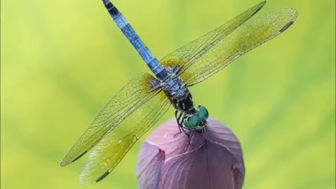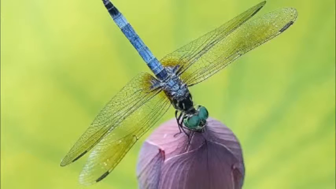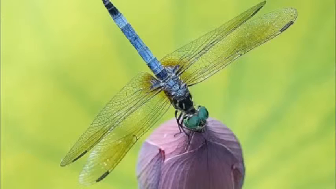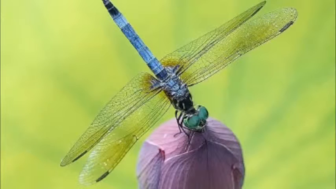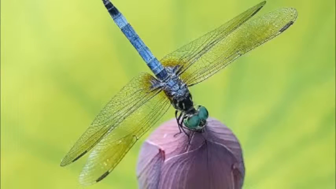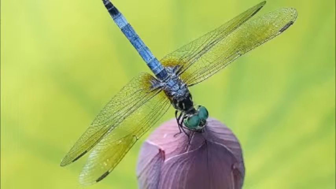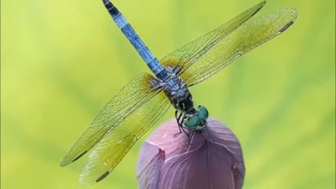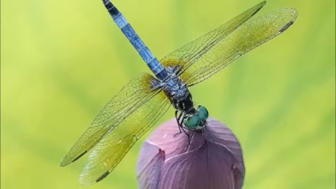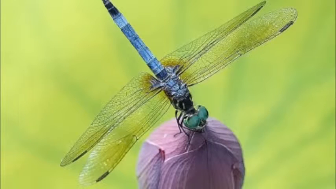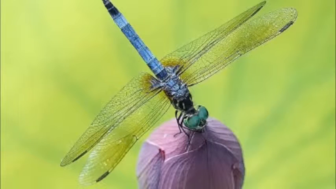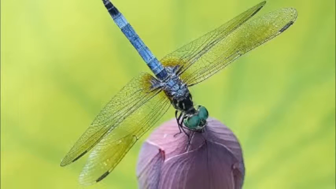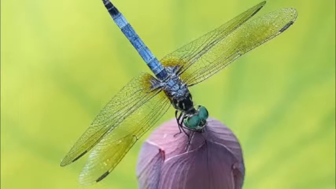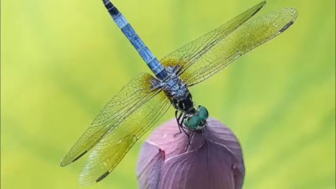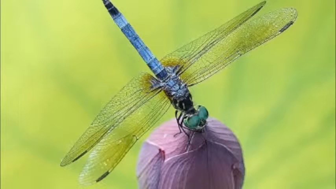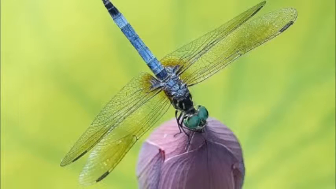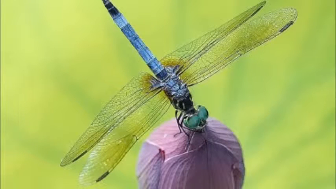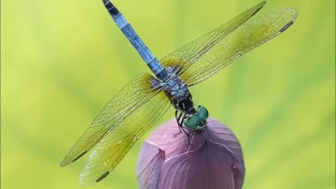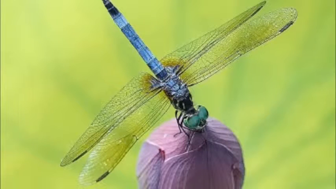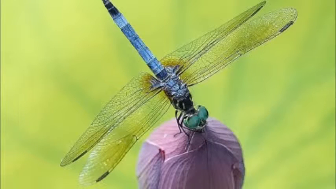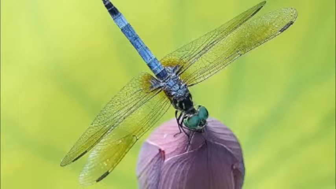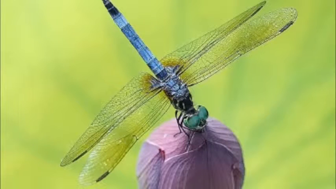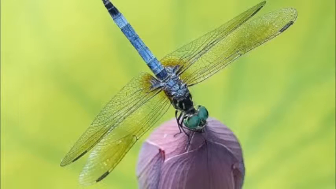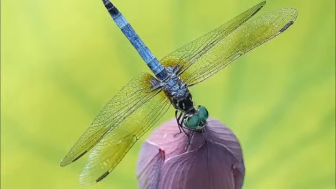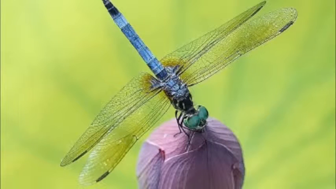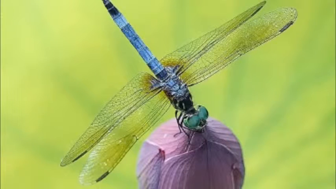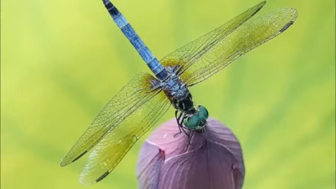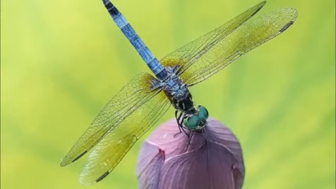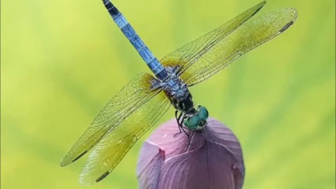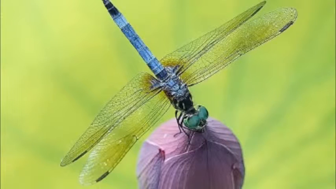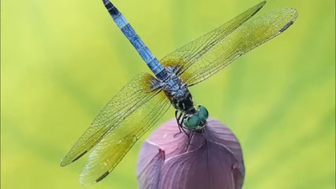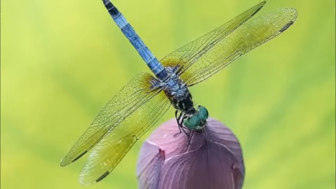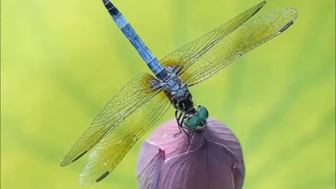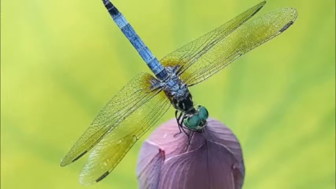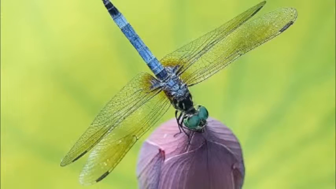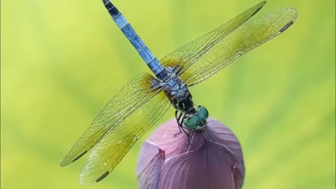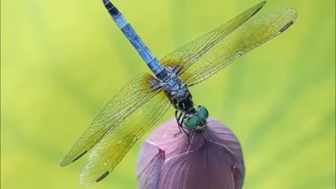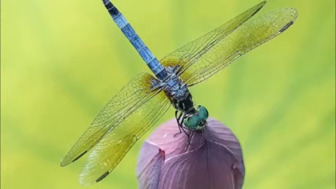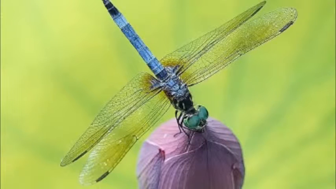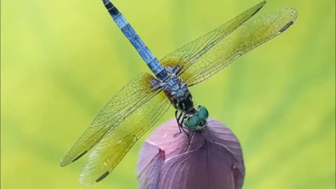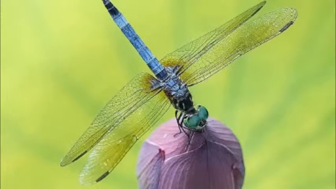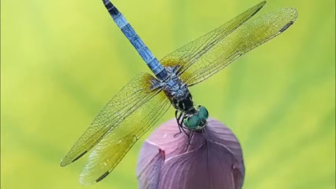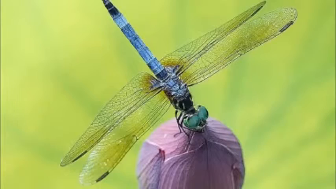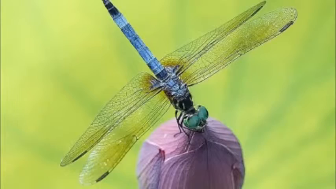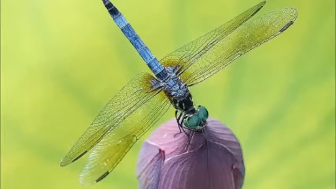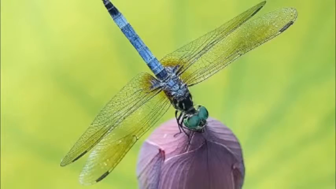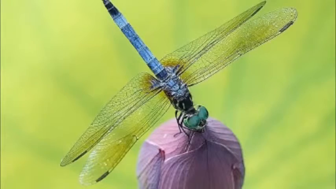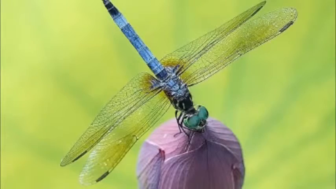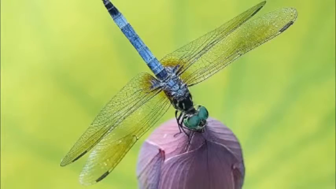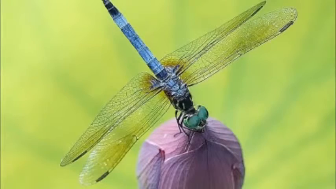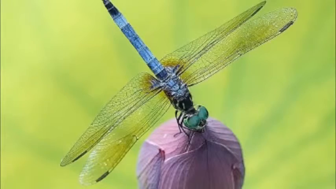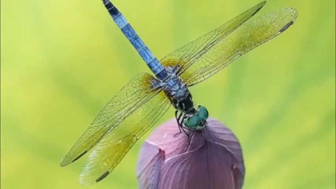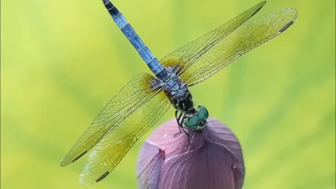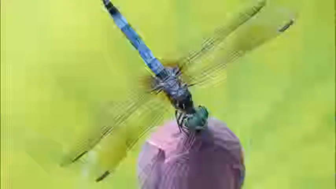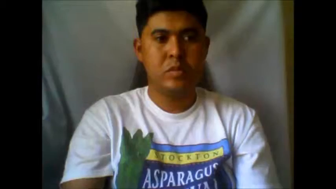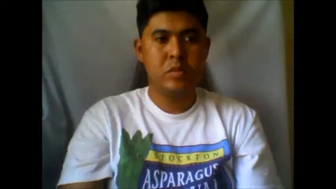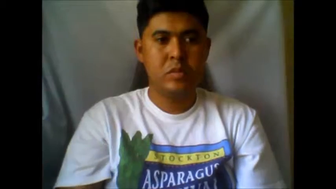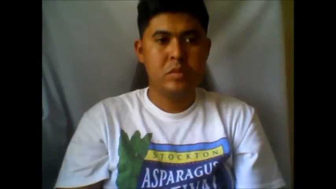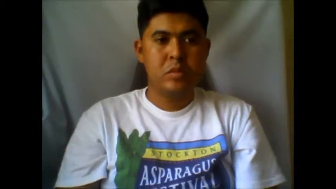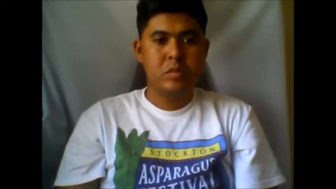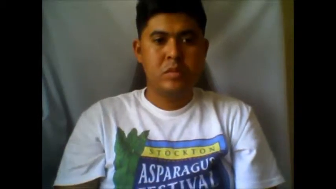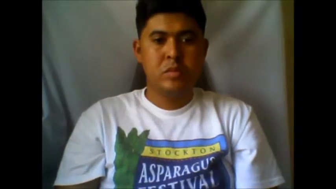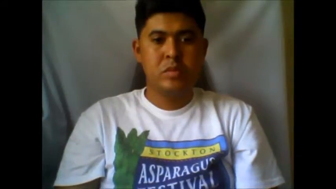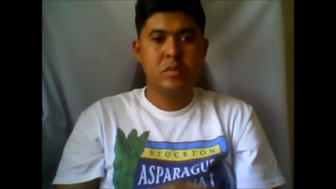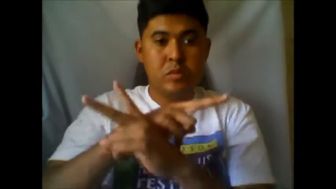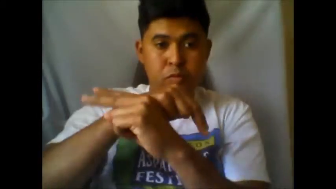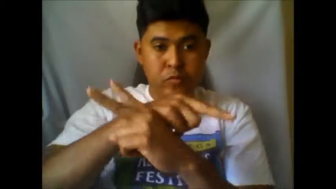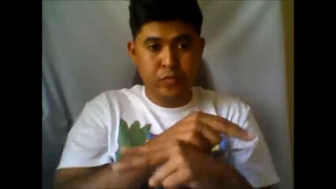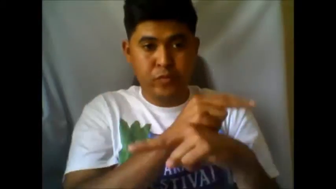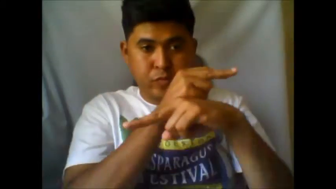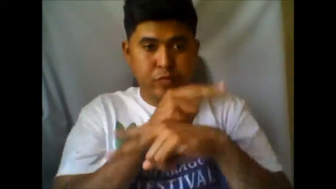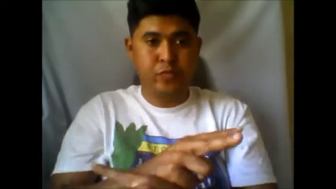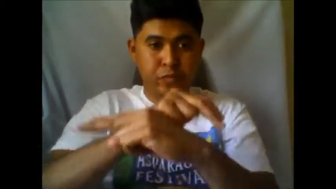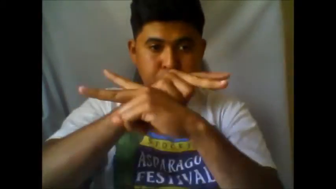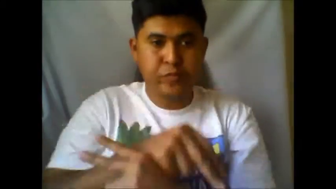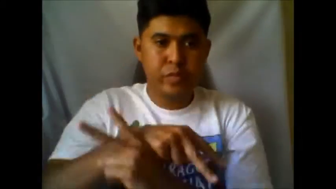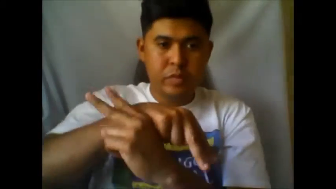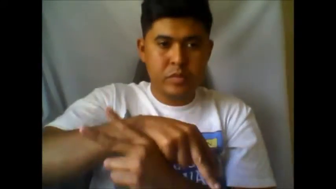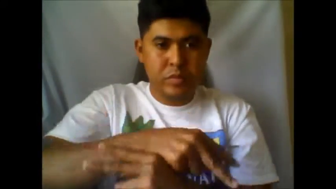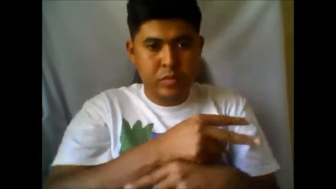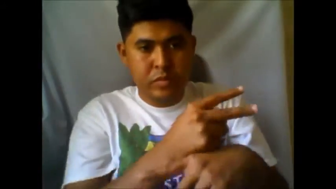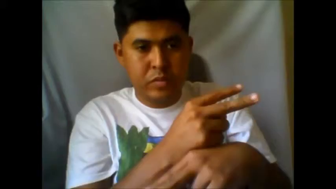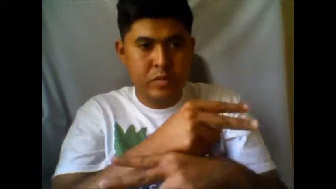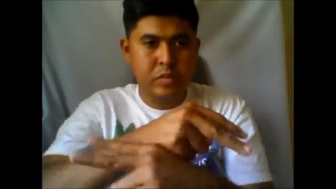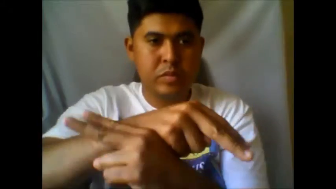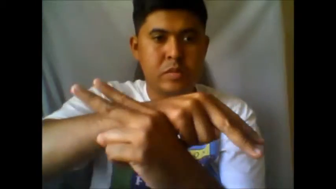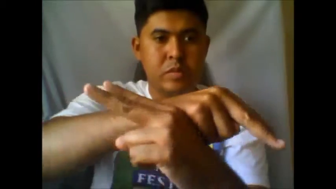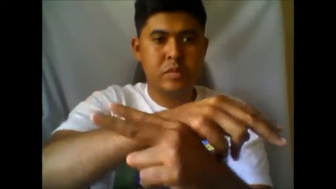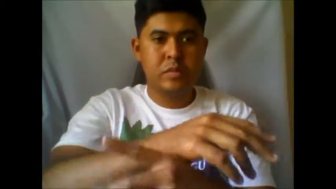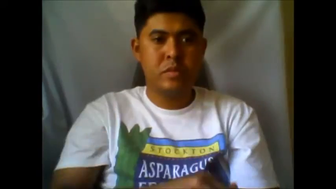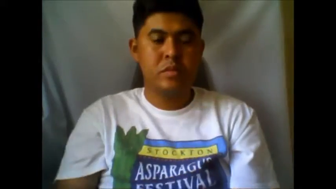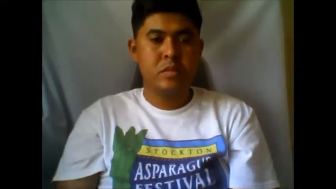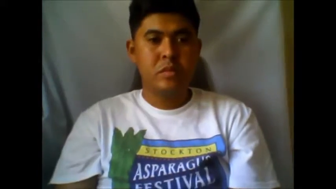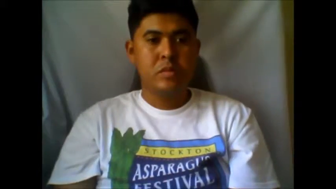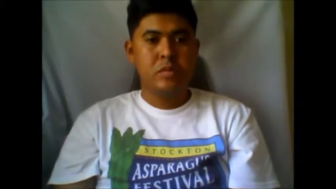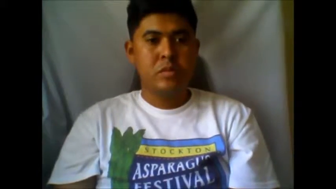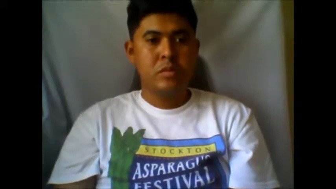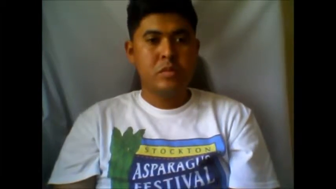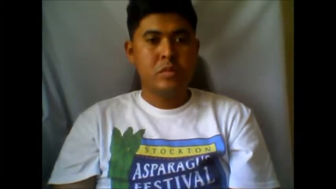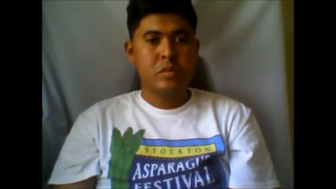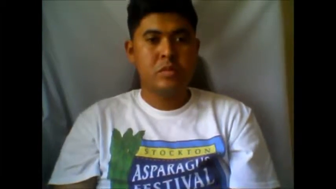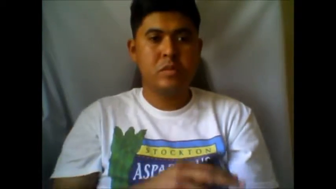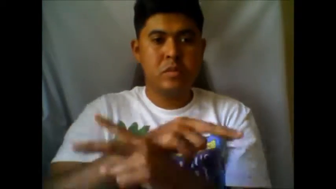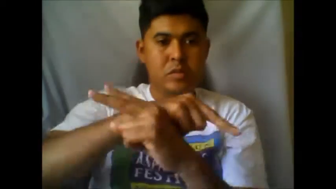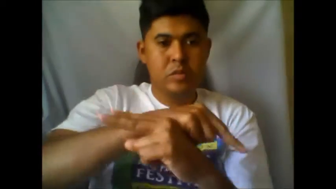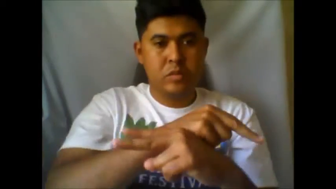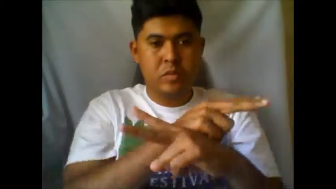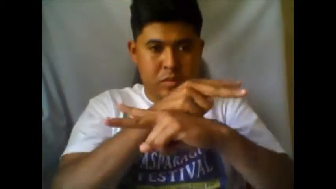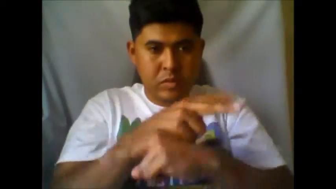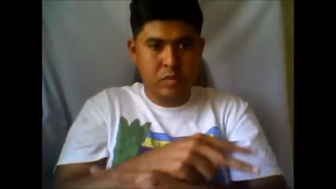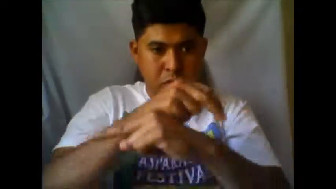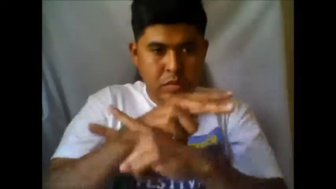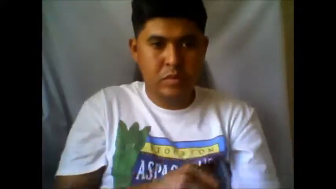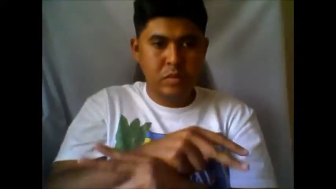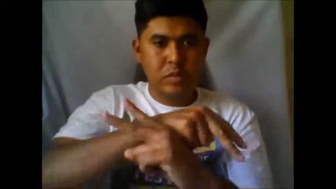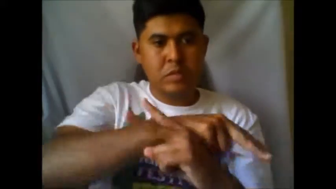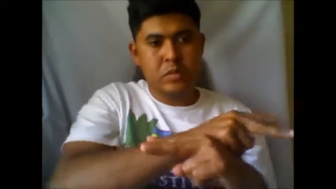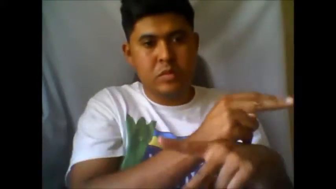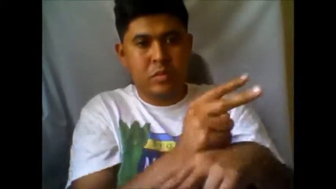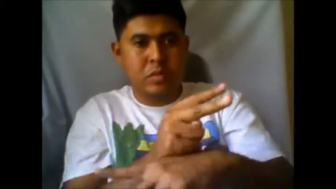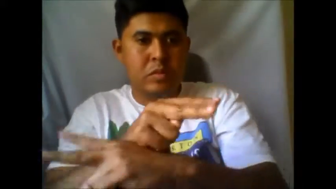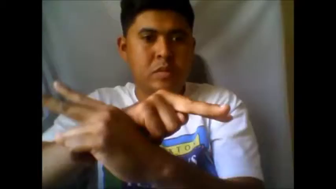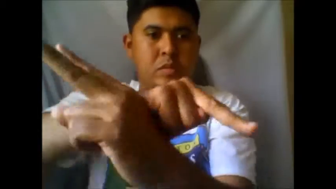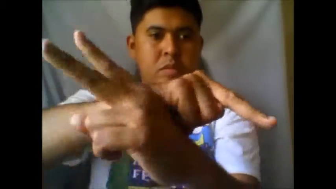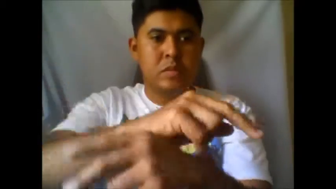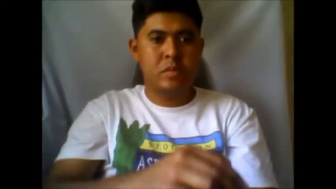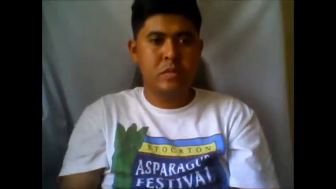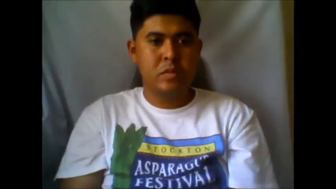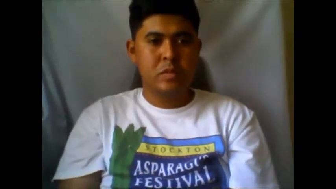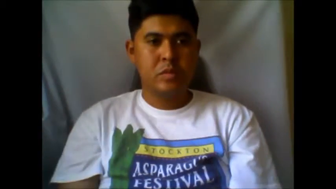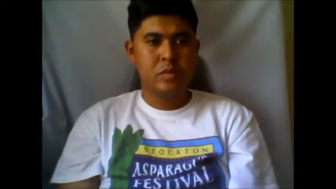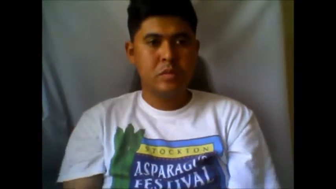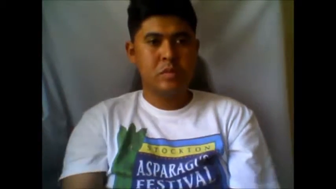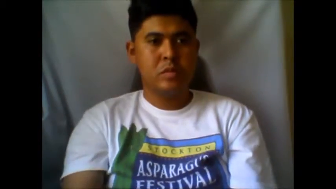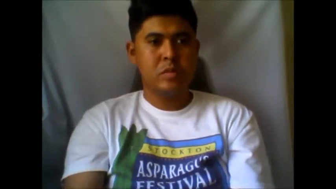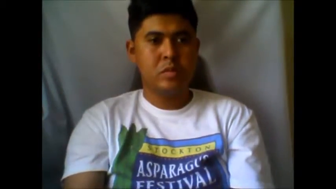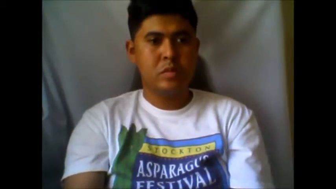dragonfly